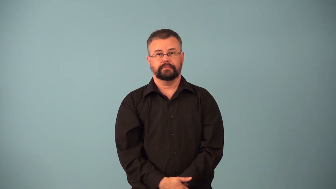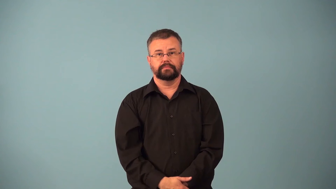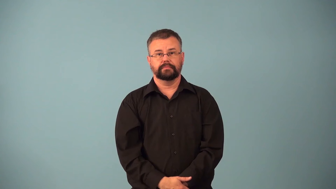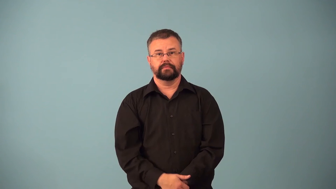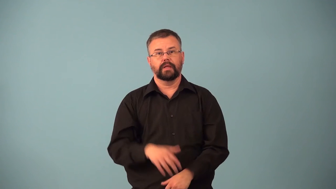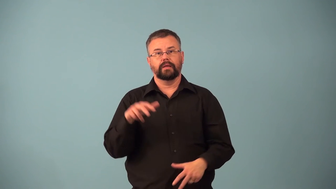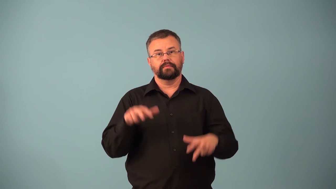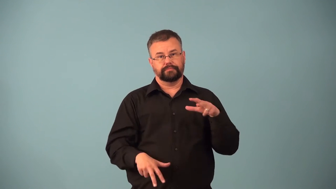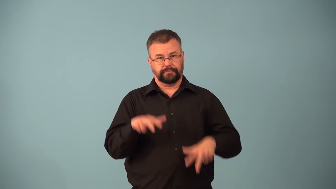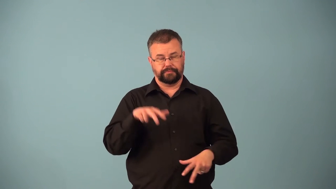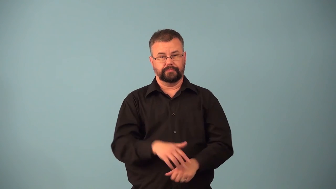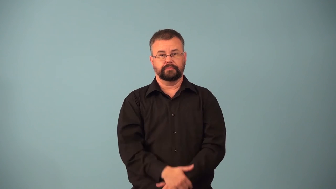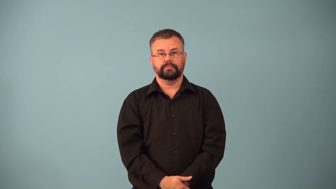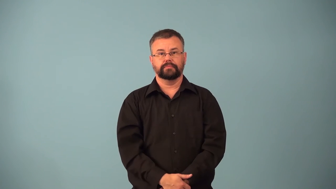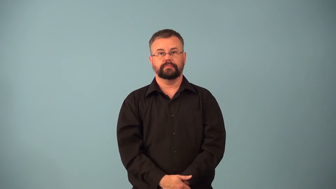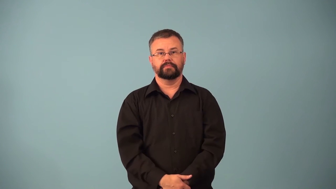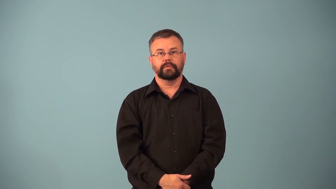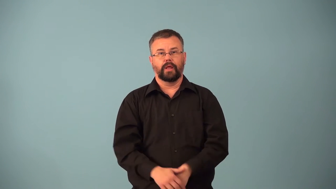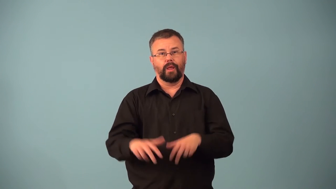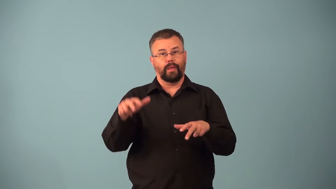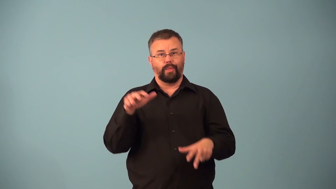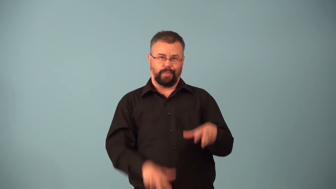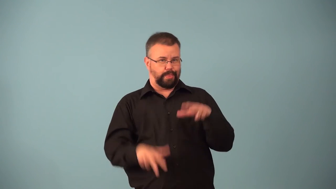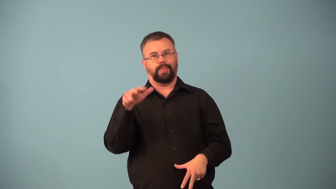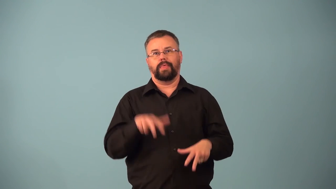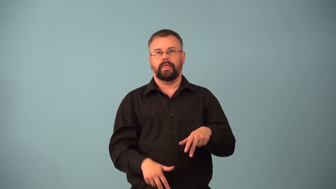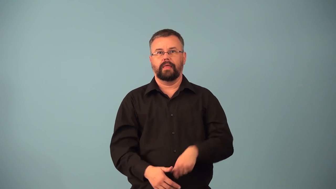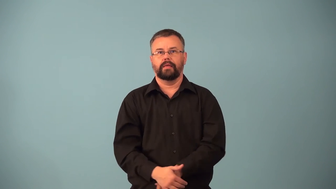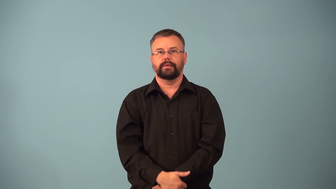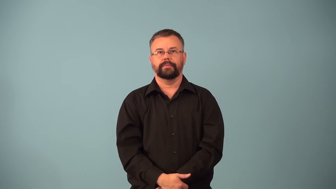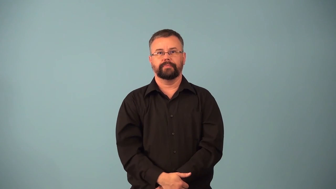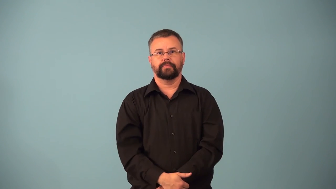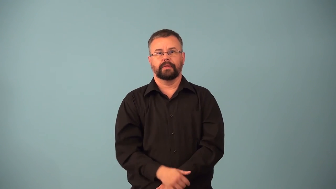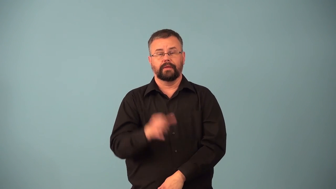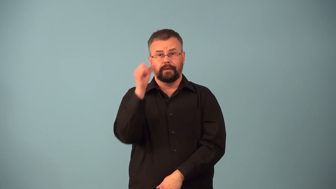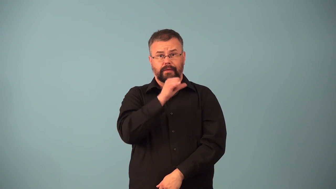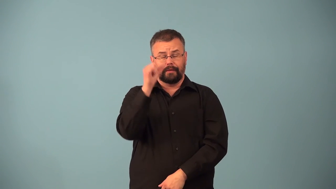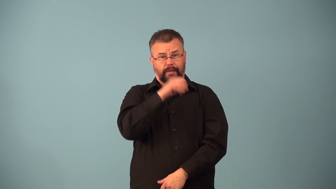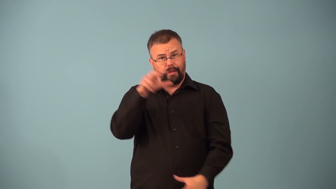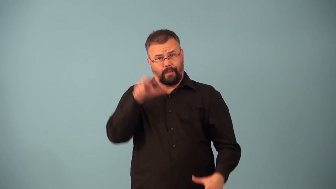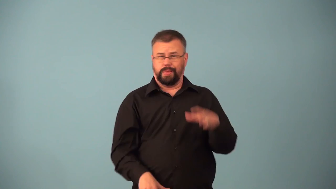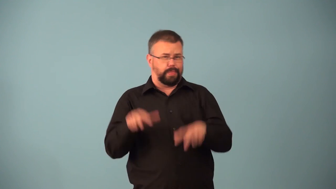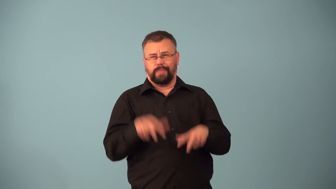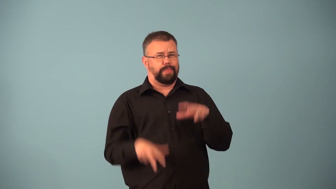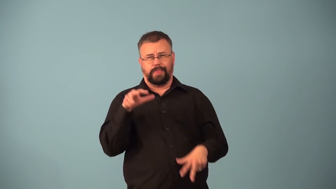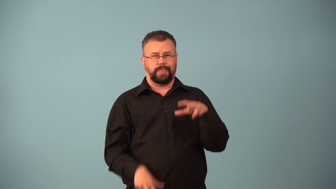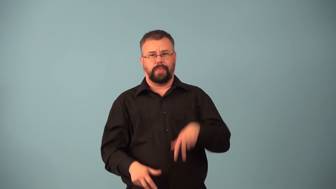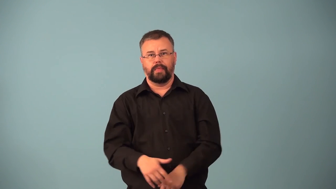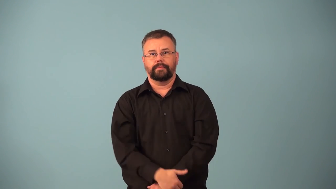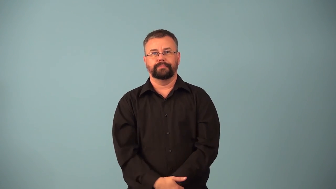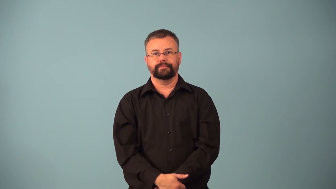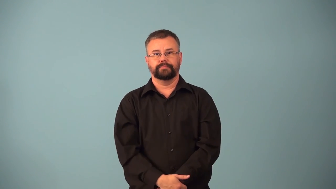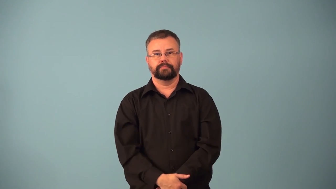clumsy